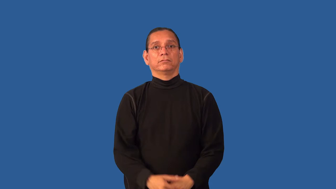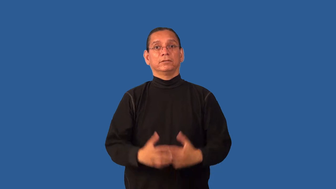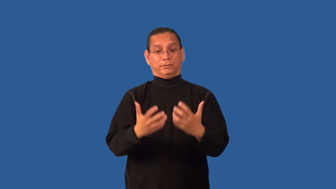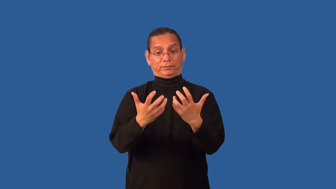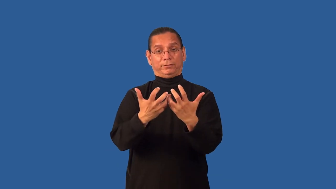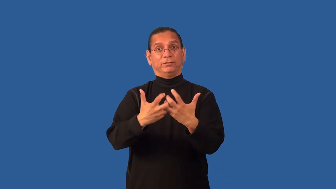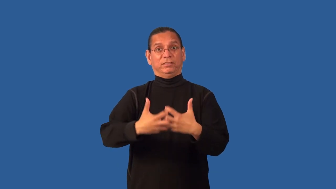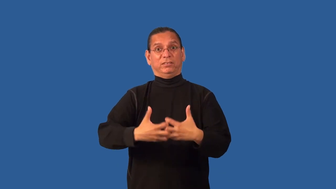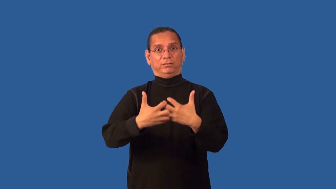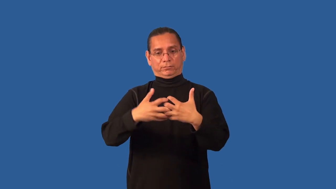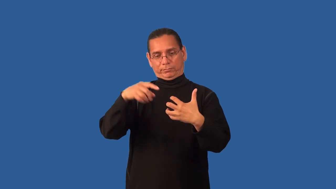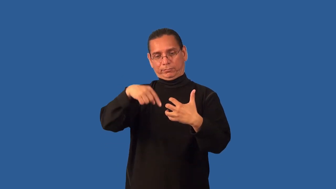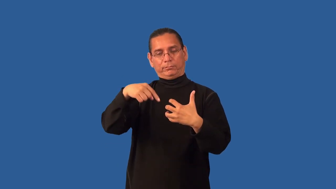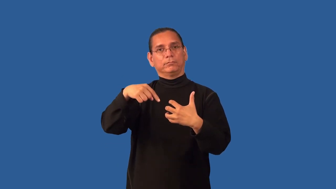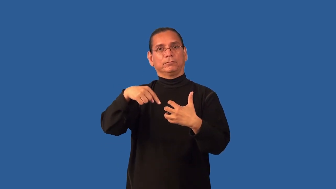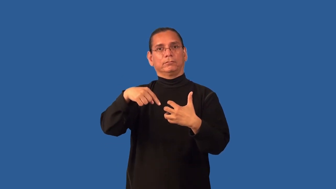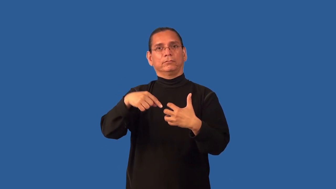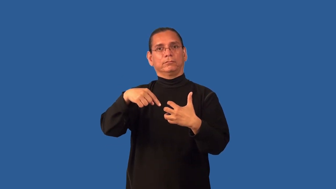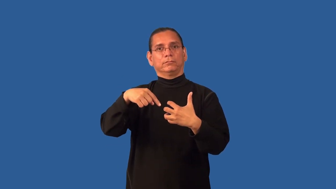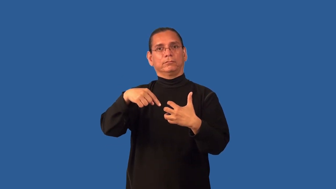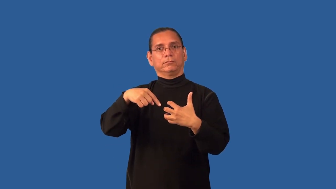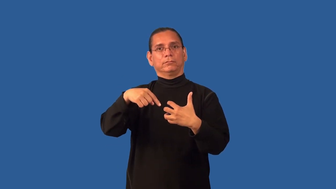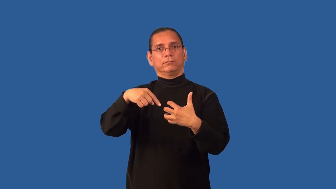teeth-gear